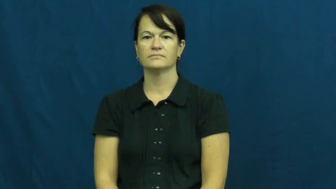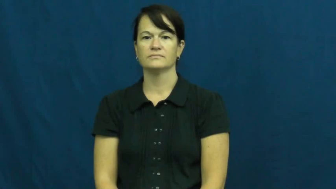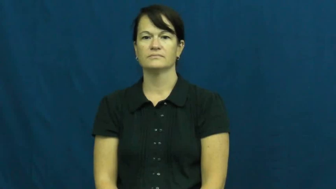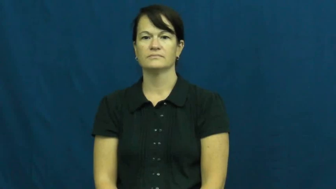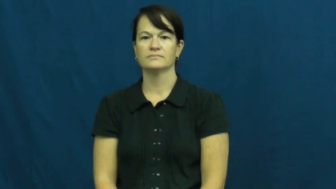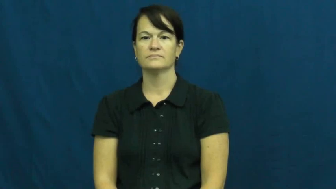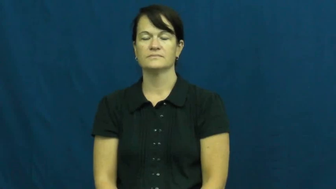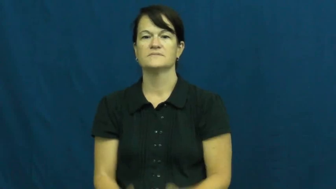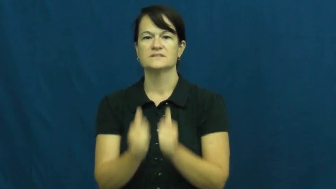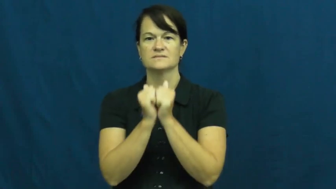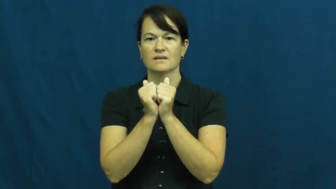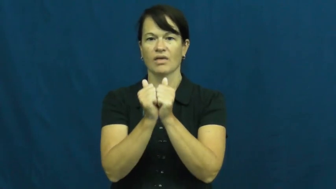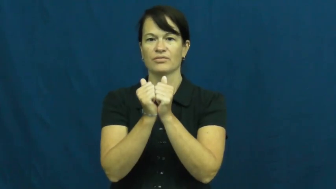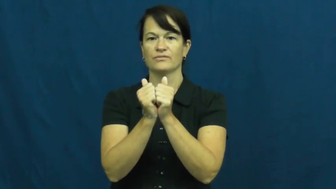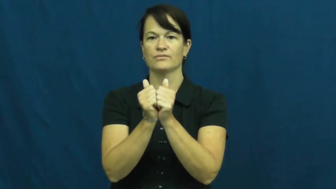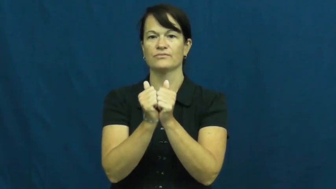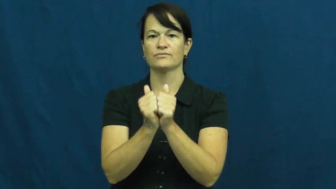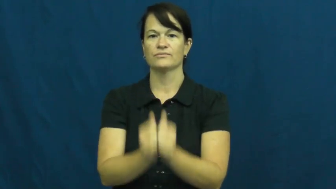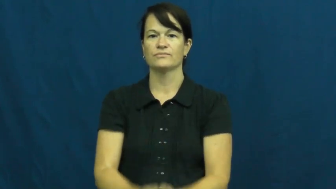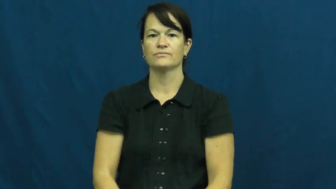conjunct,companion